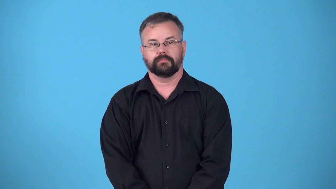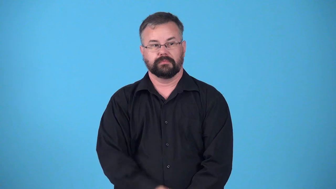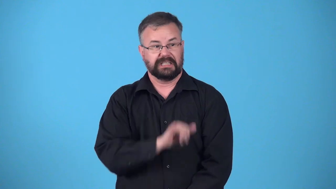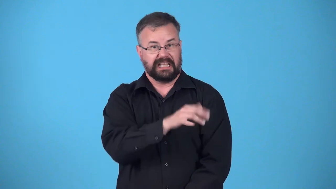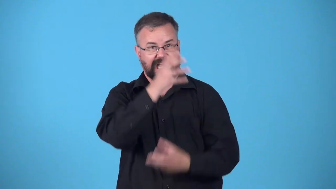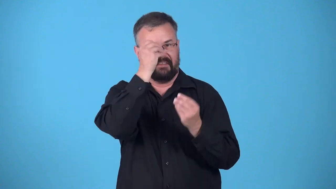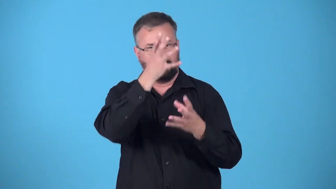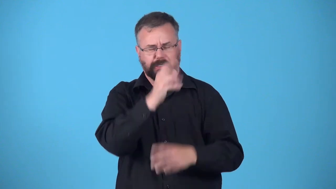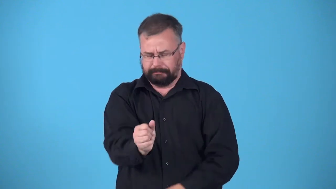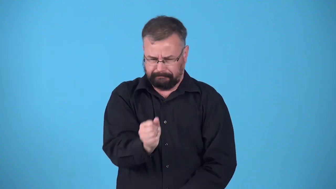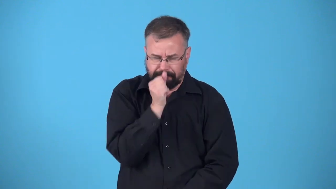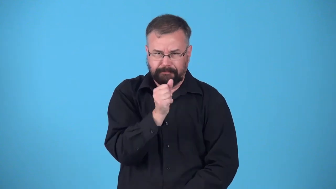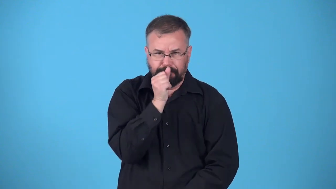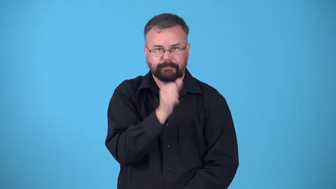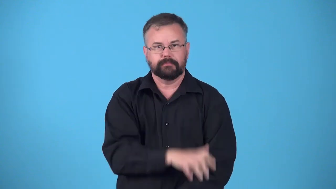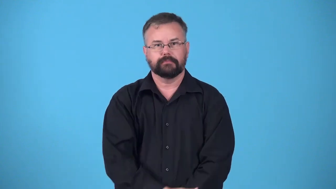classify